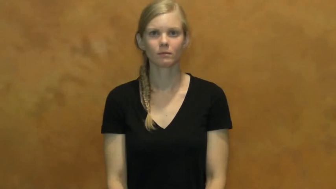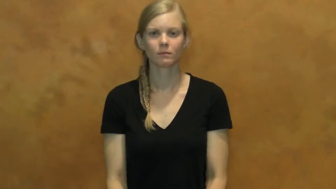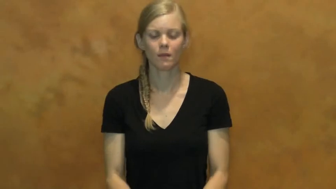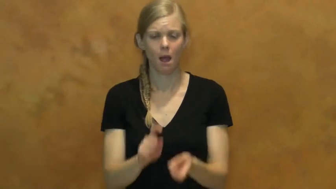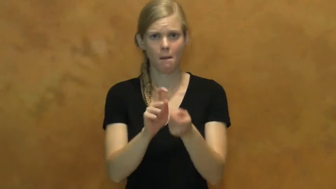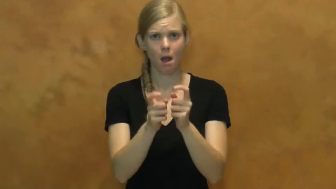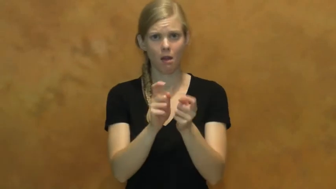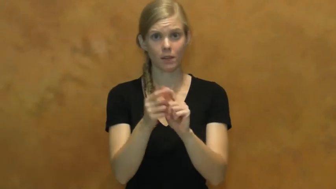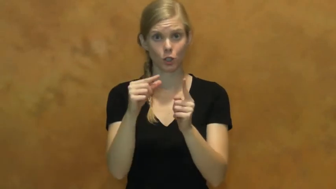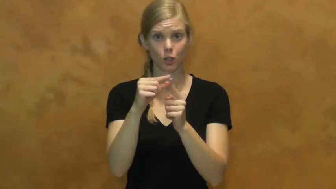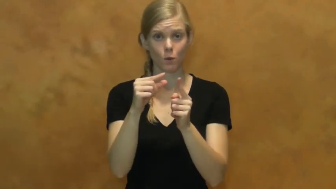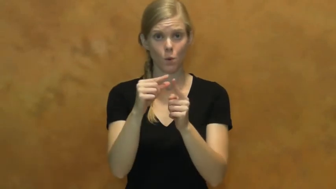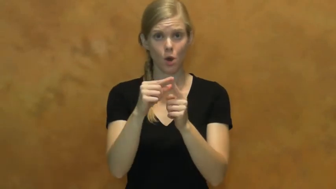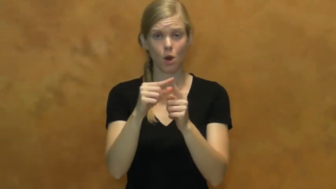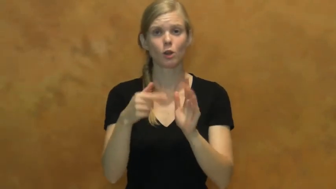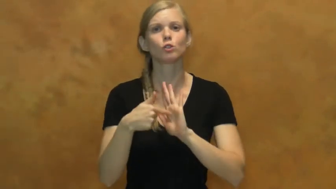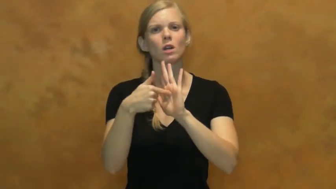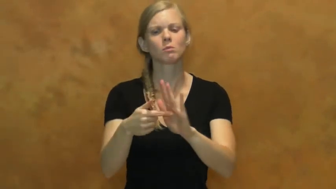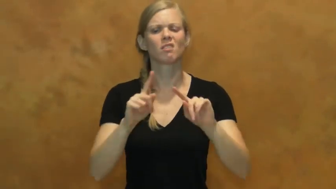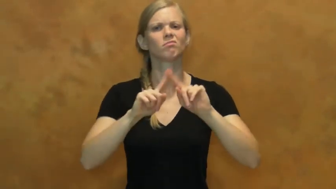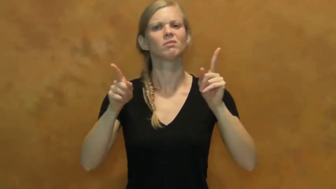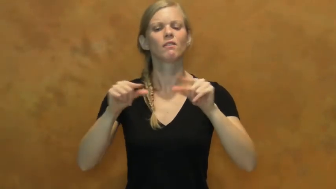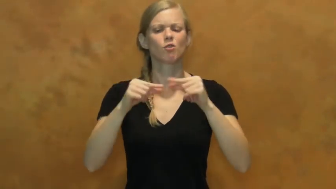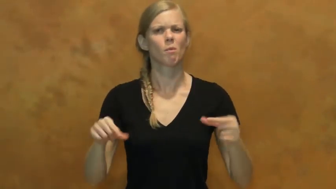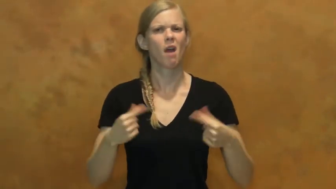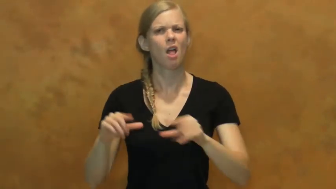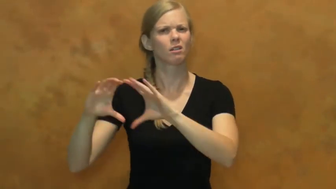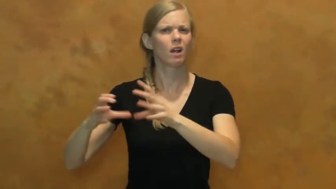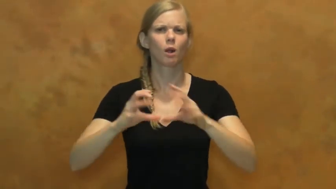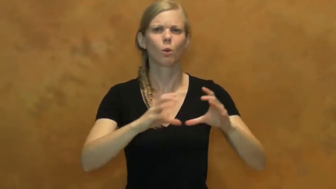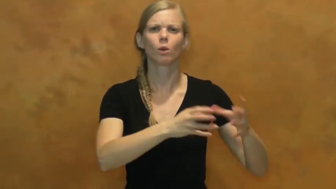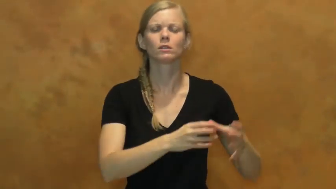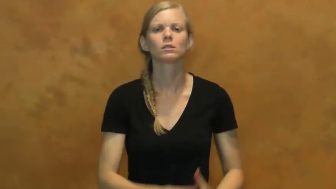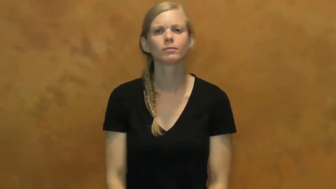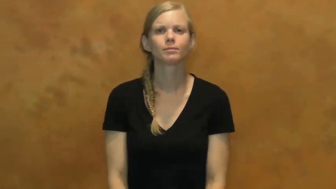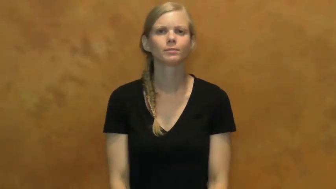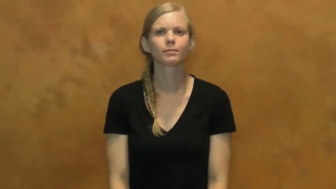inflection